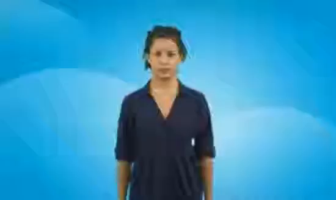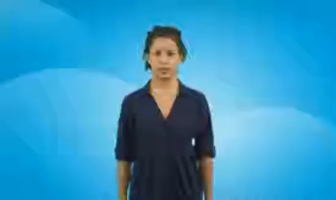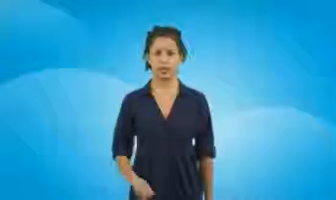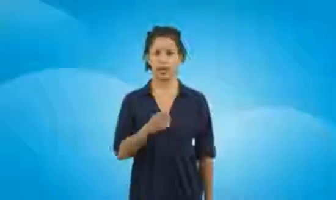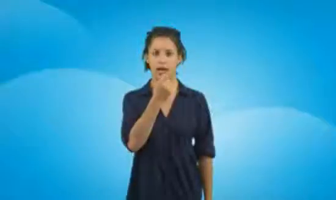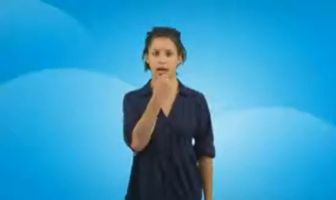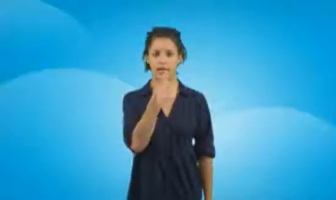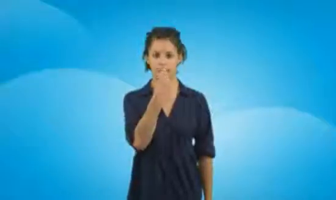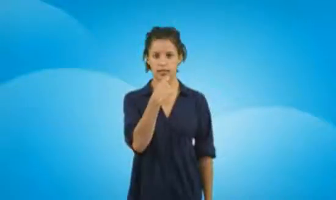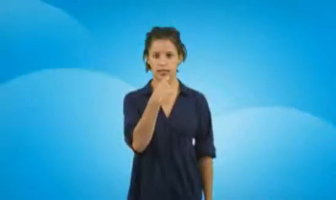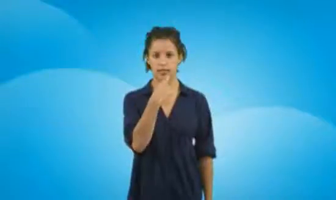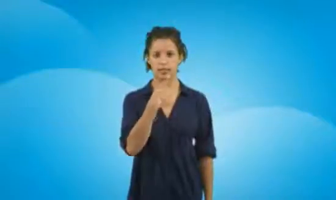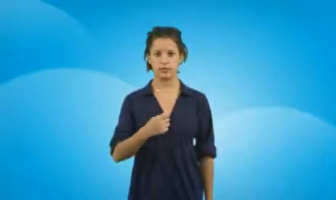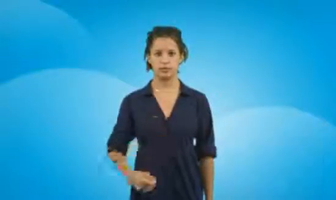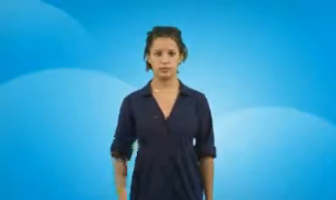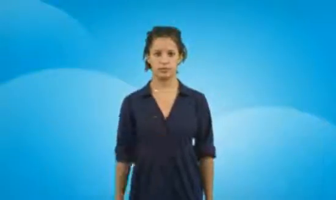To eat